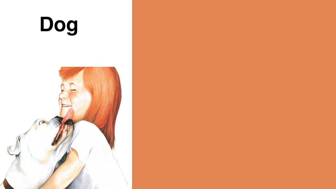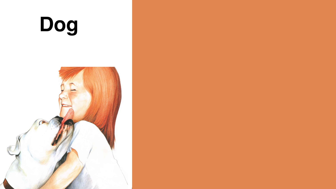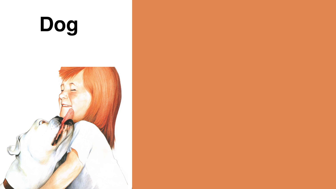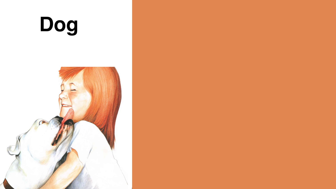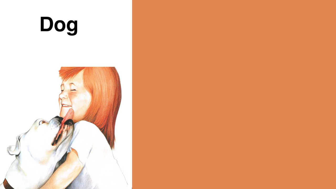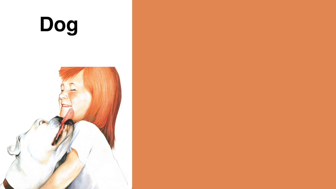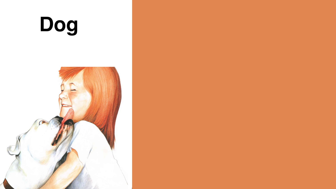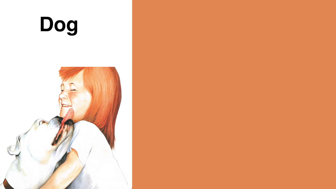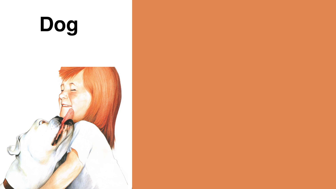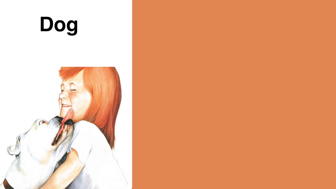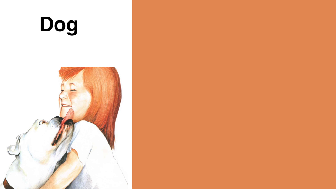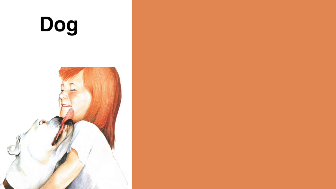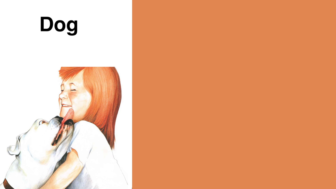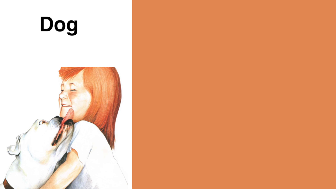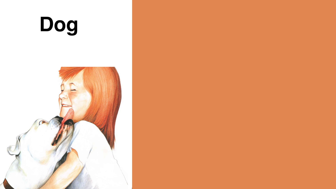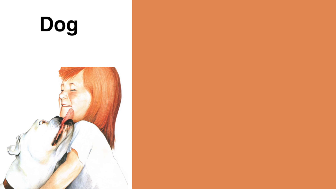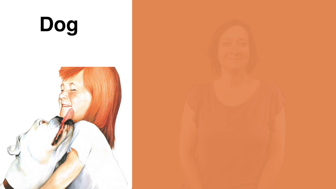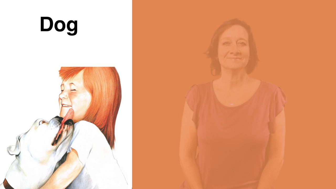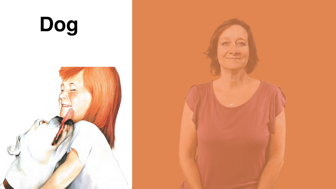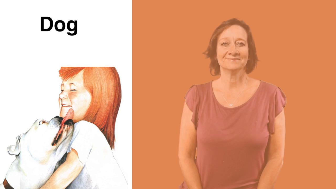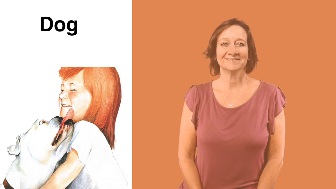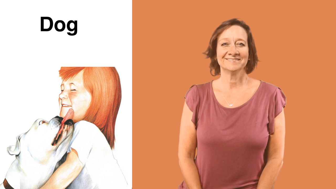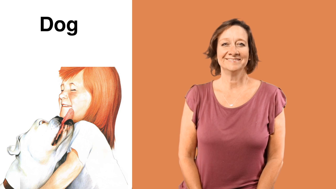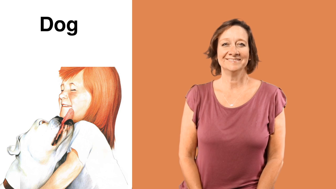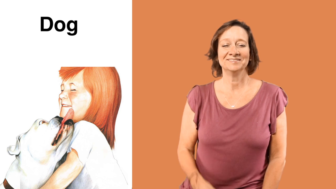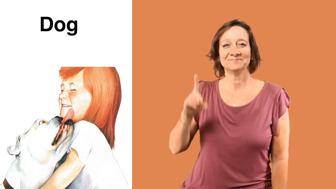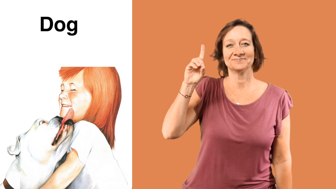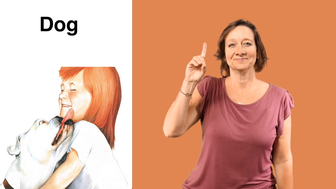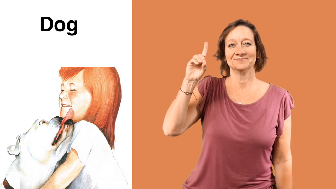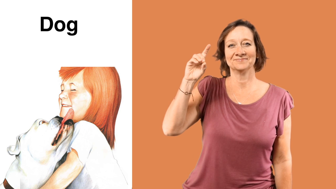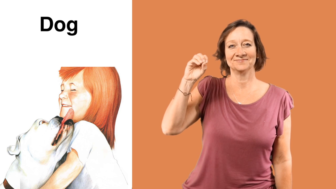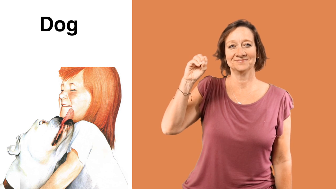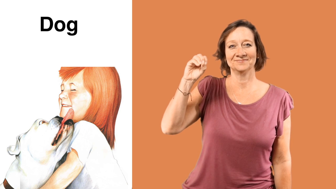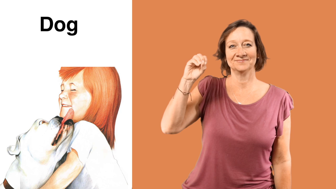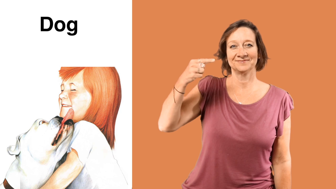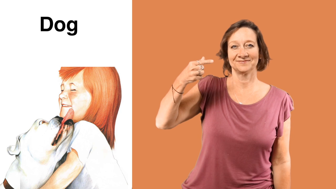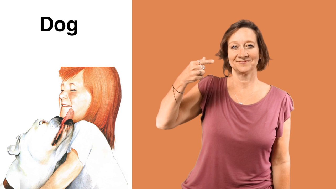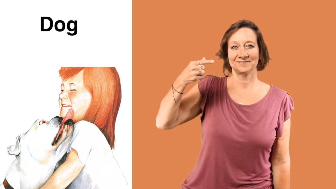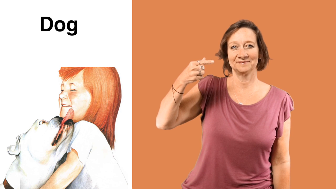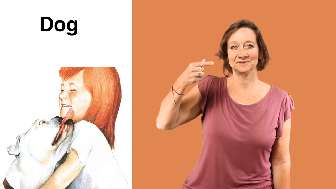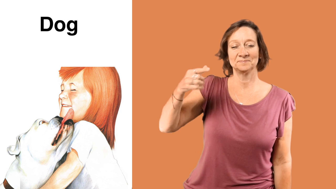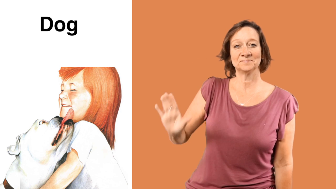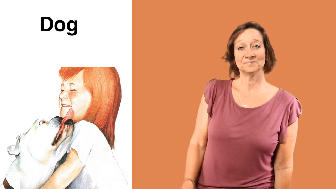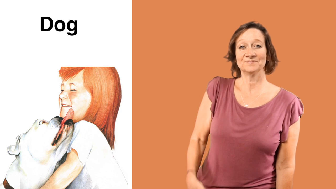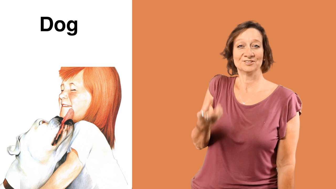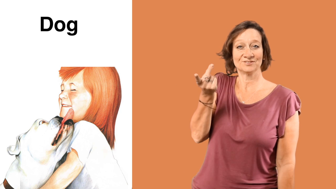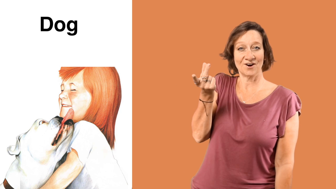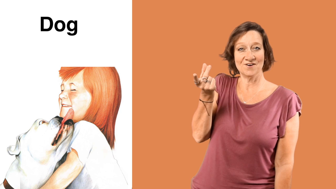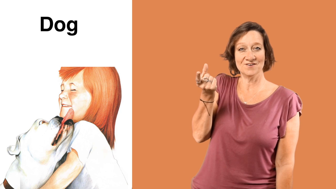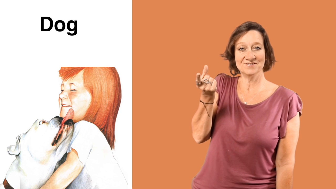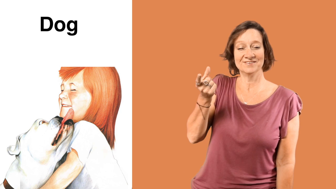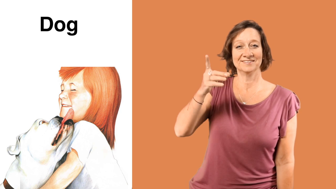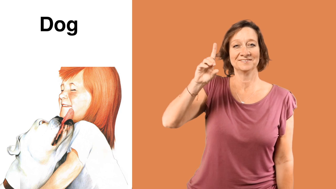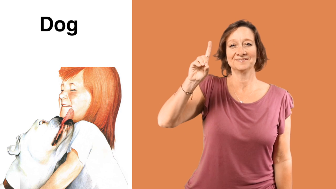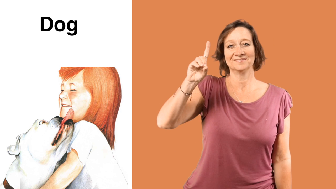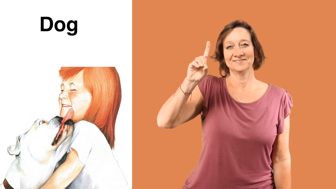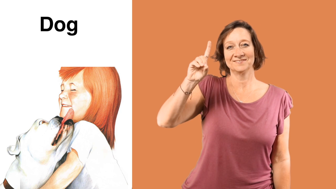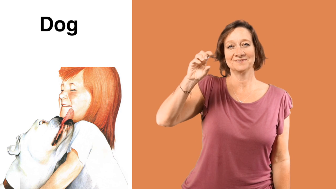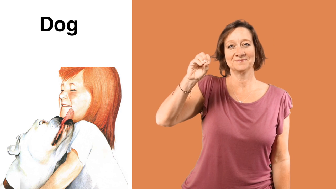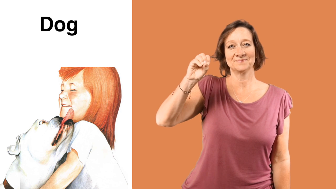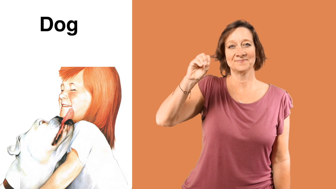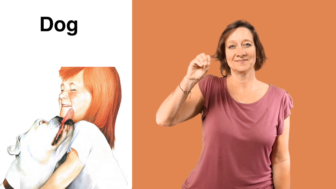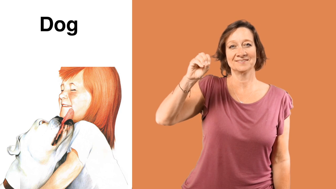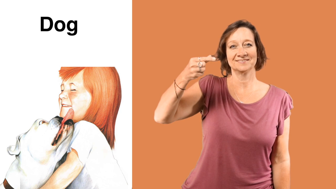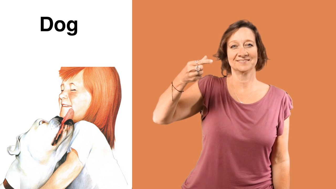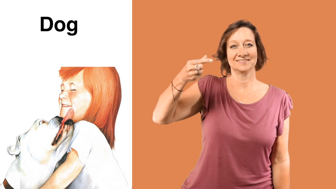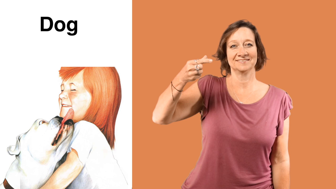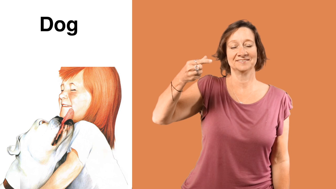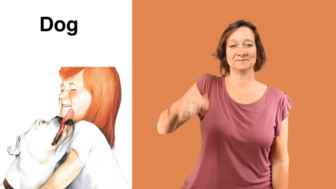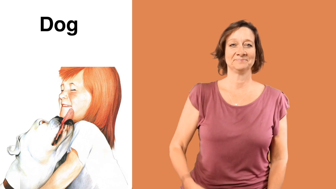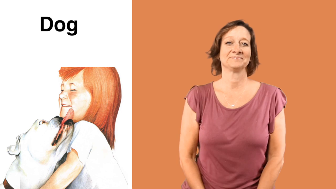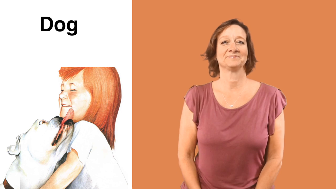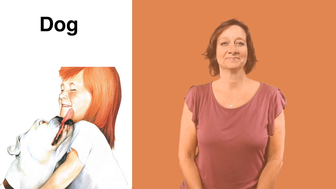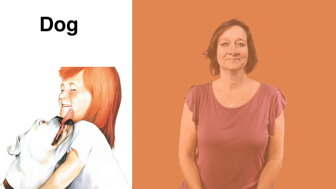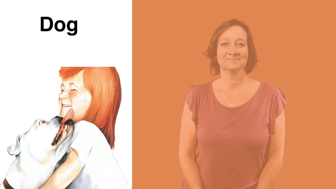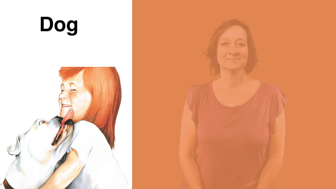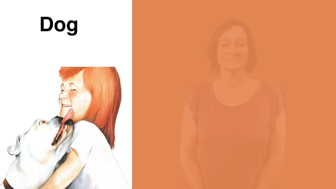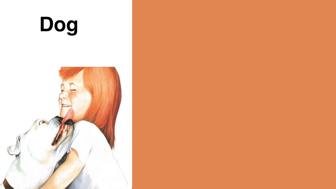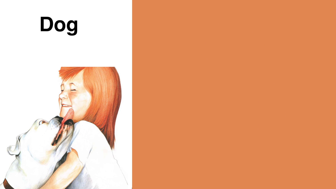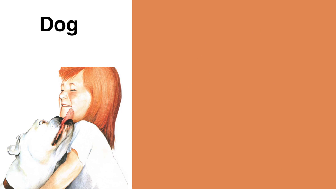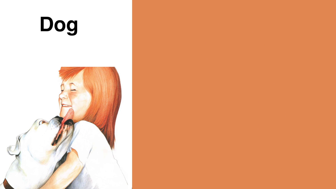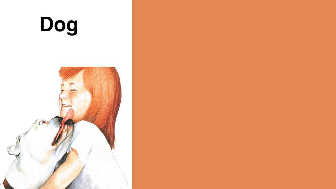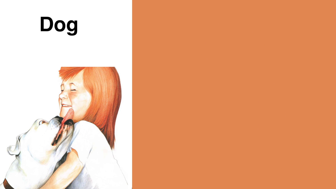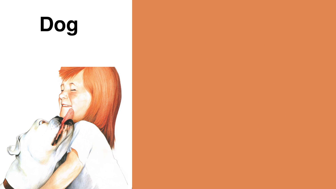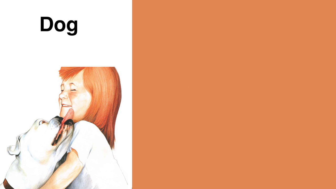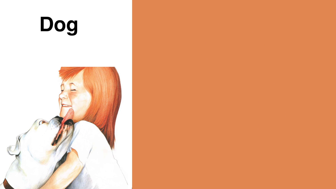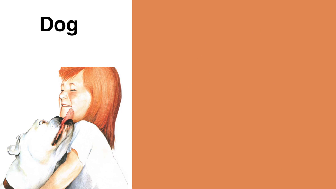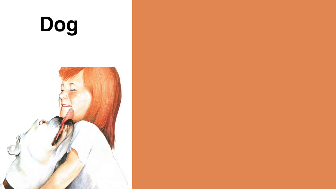Dog